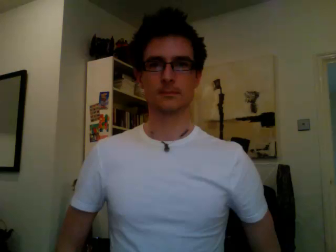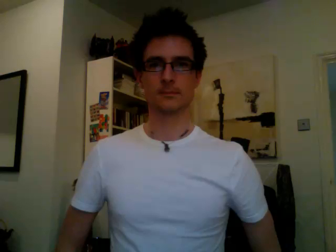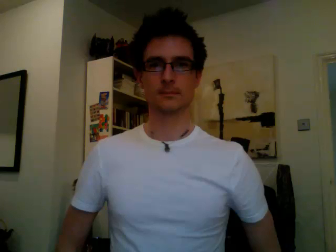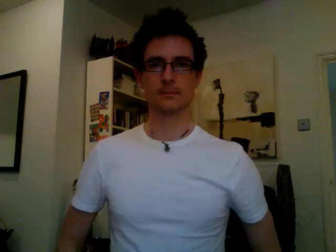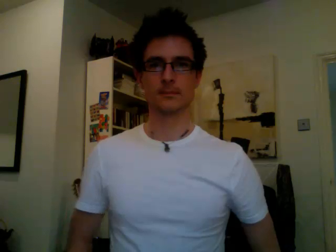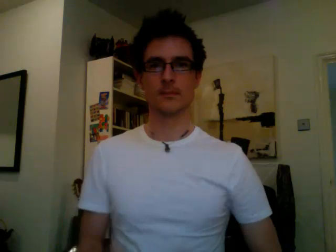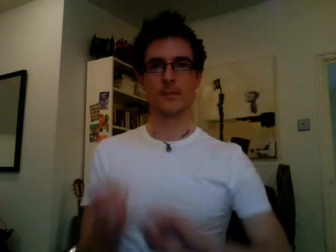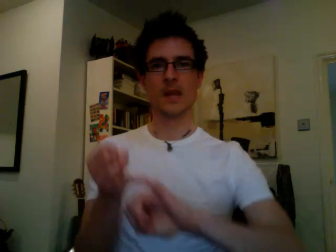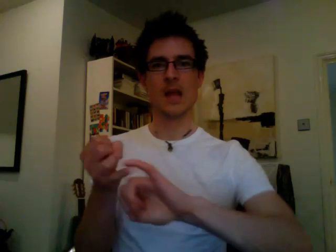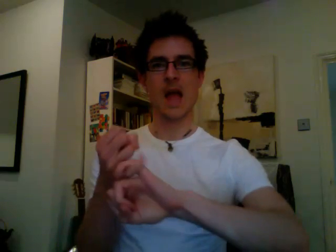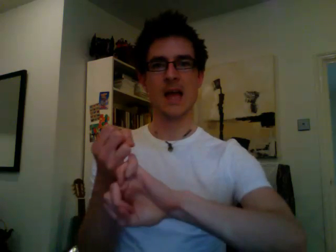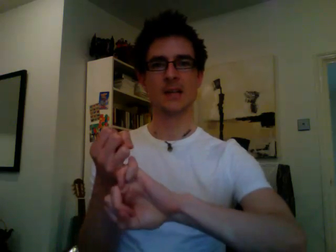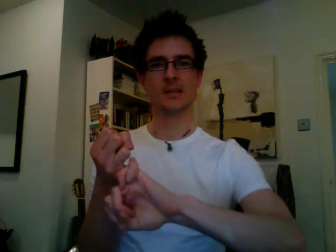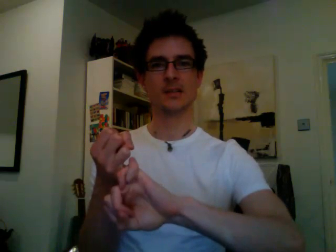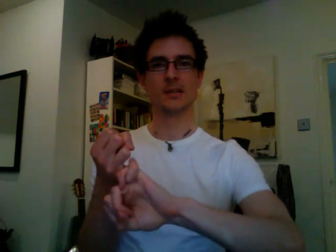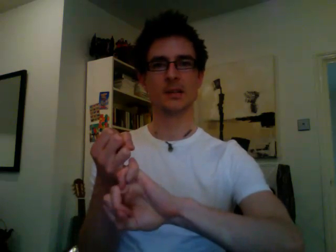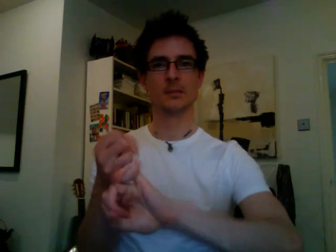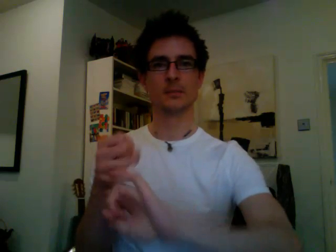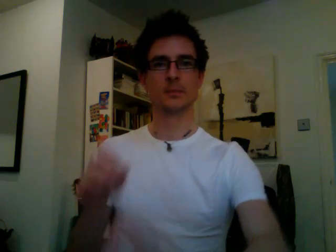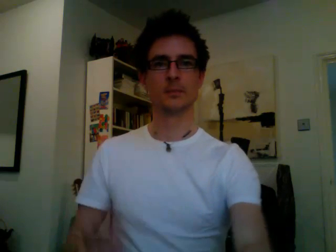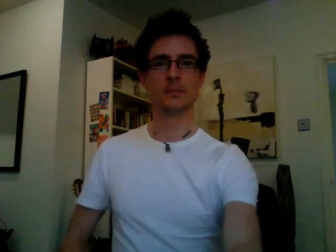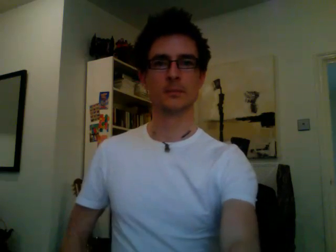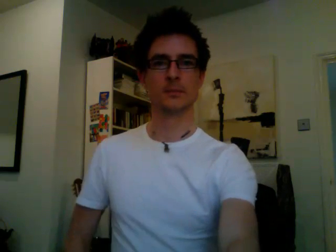S